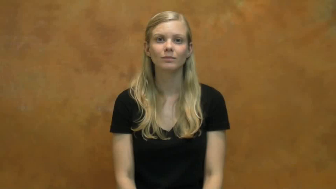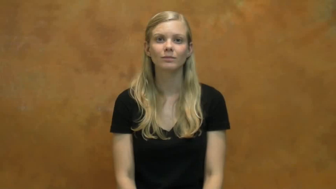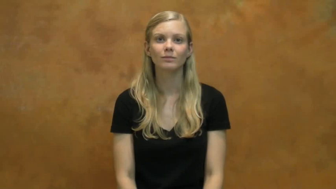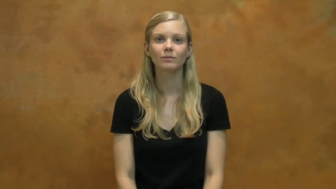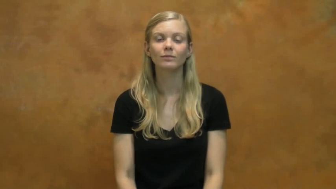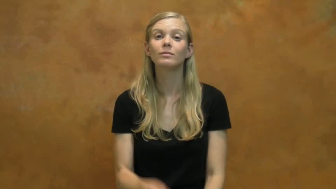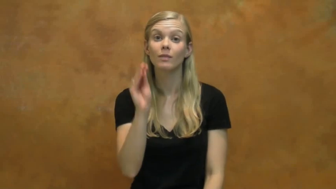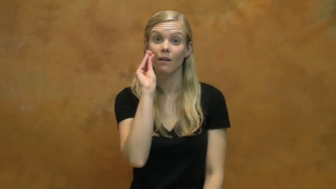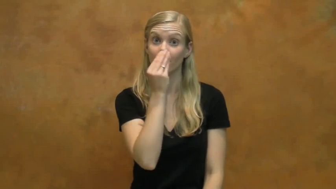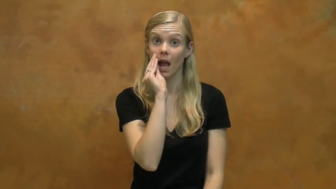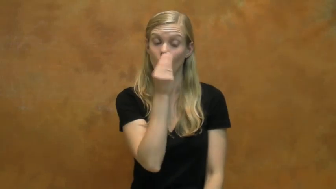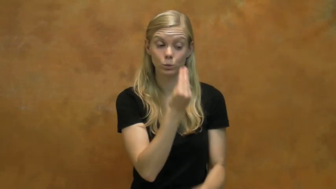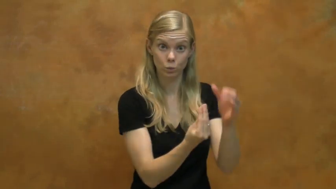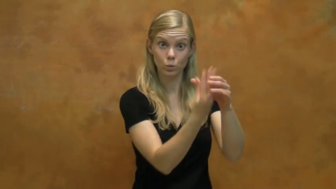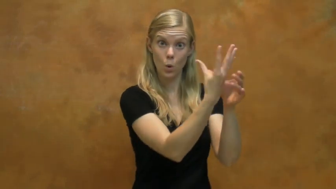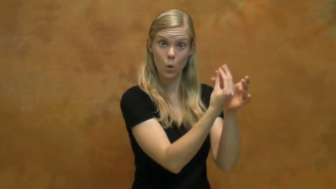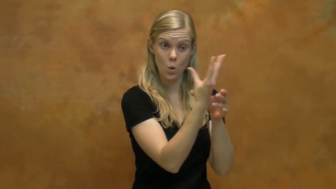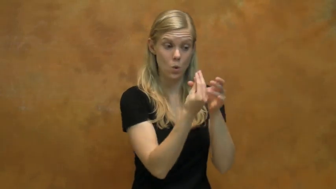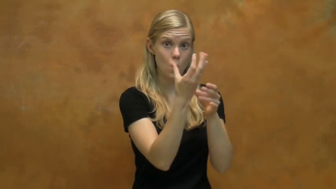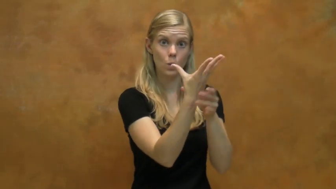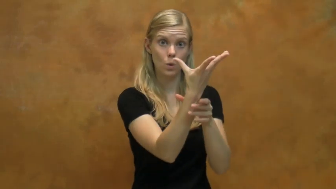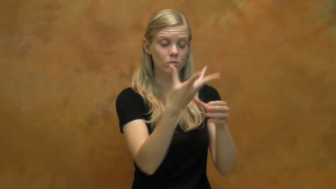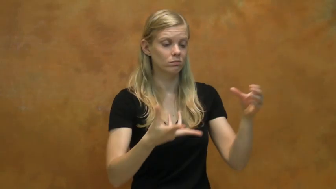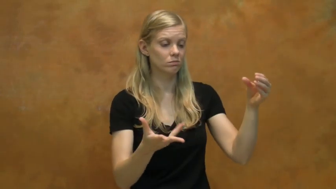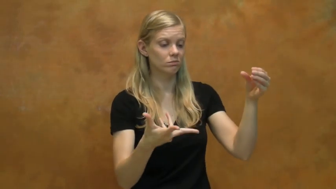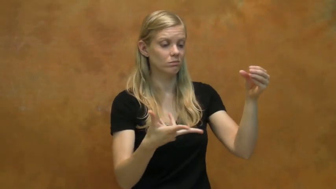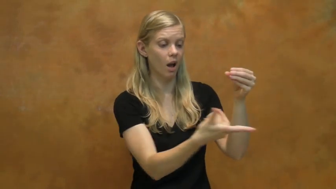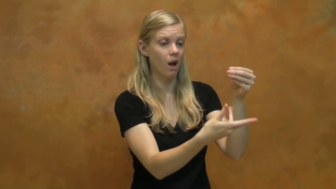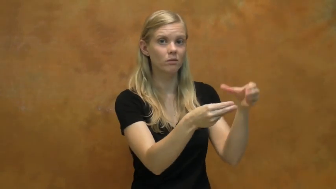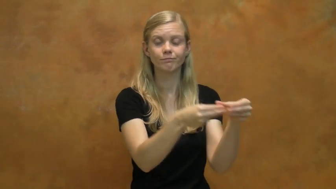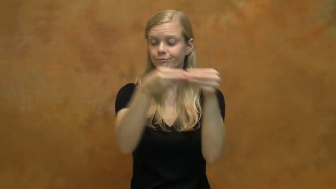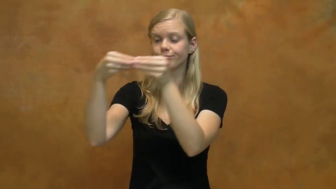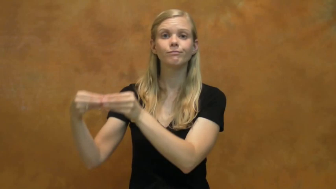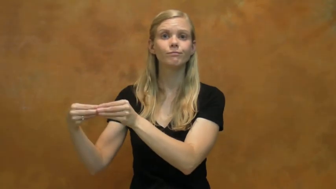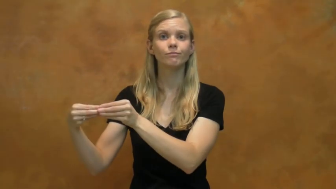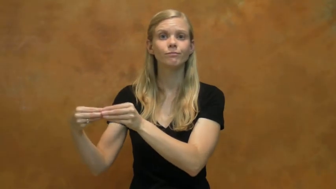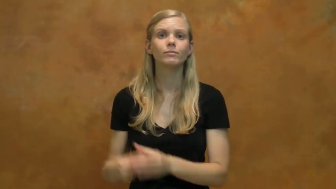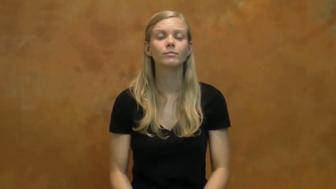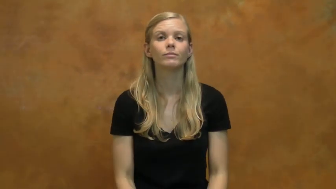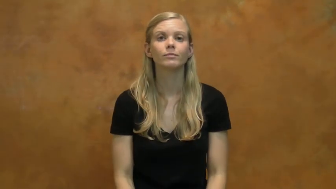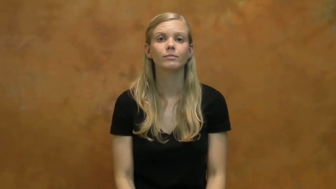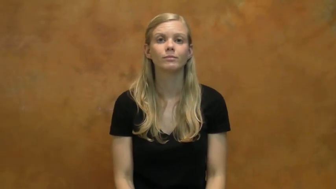cut flowers